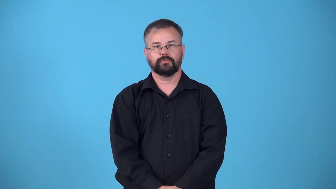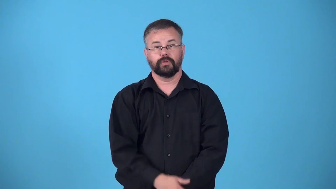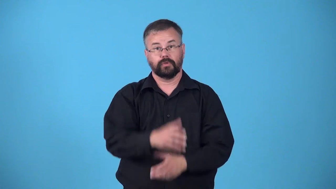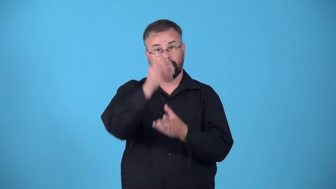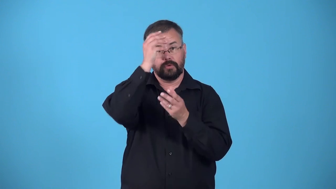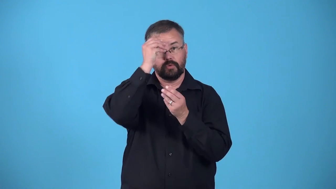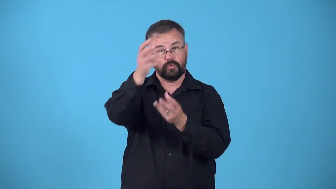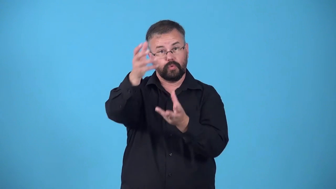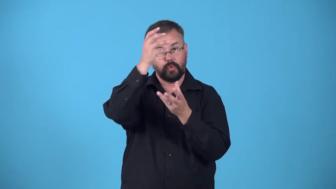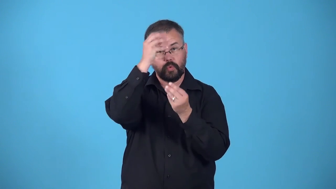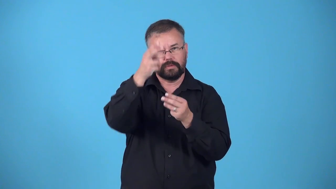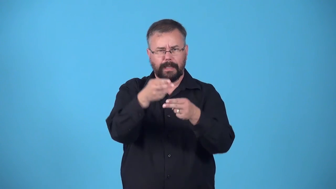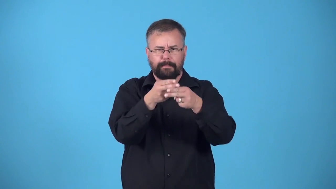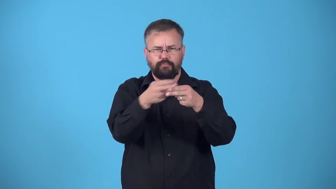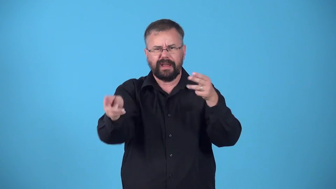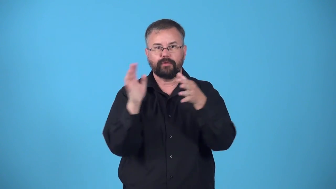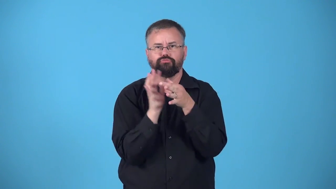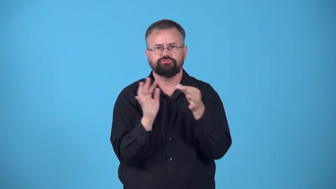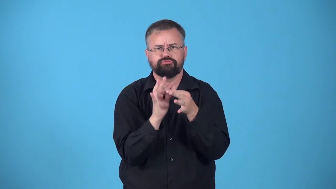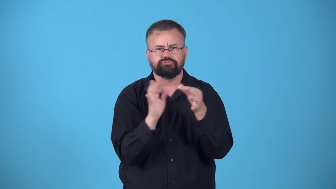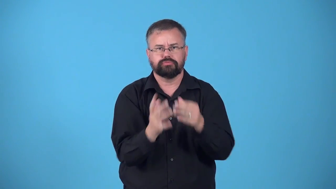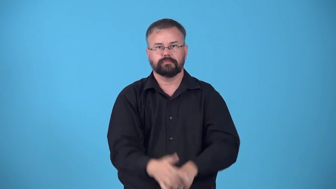factoid